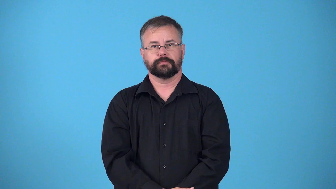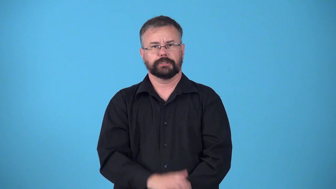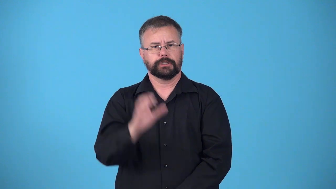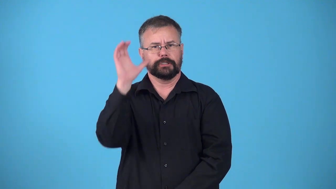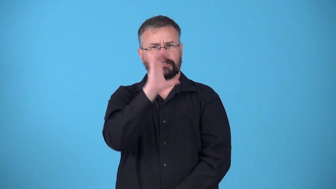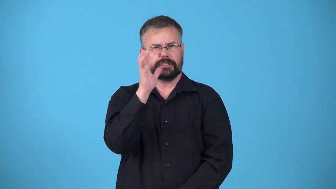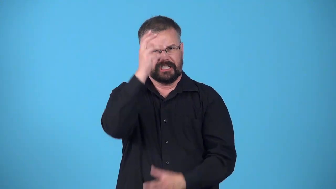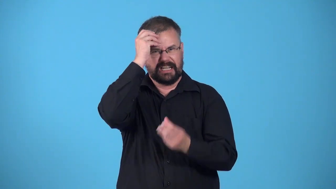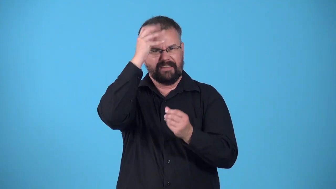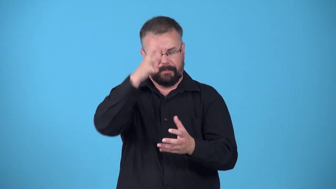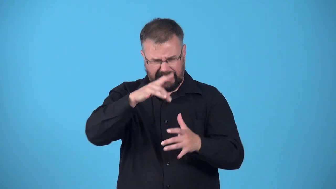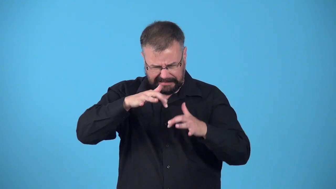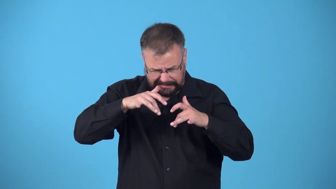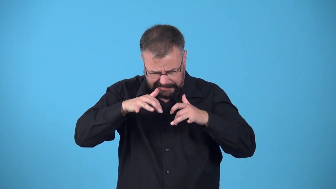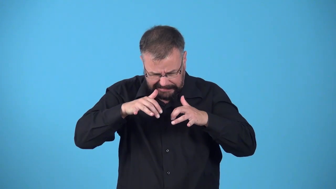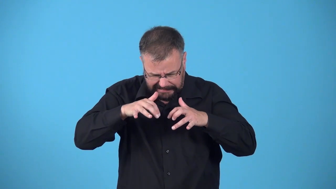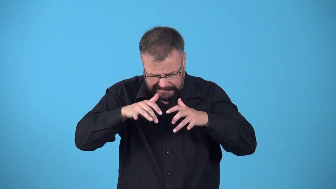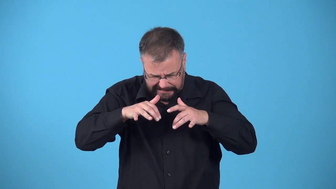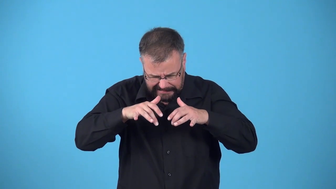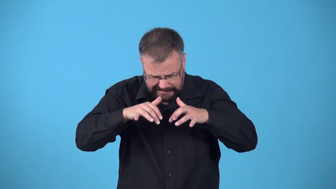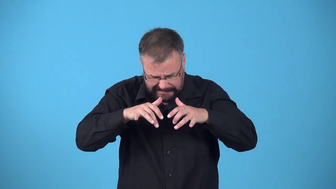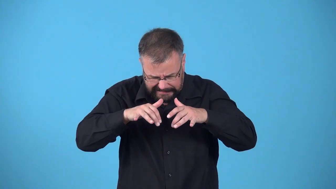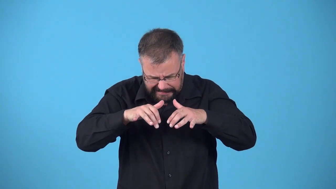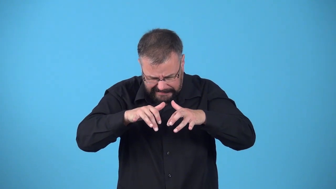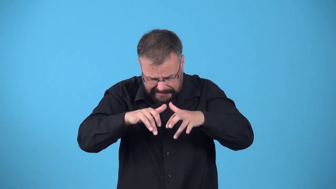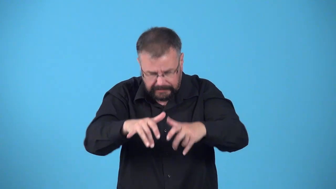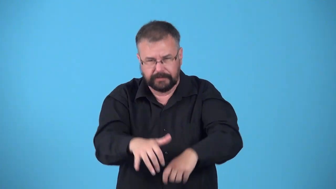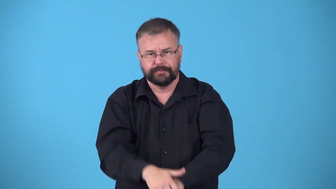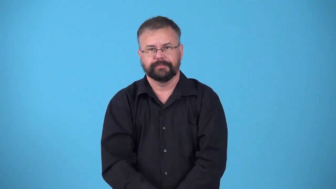drill down